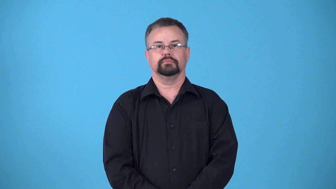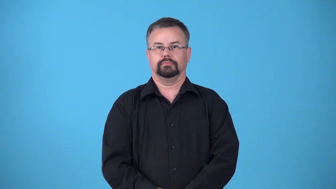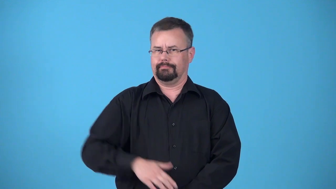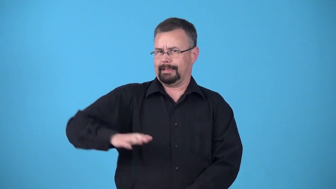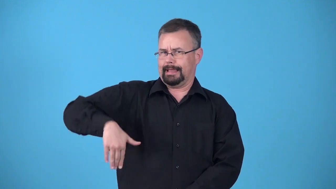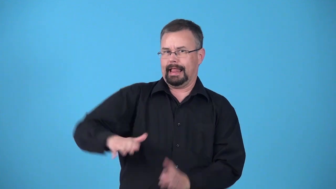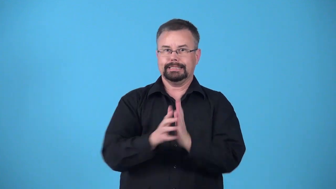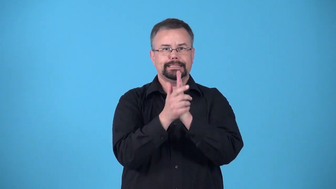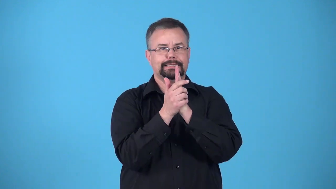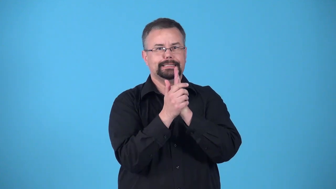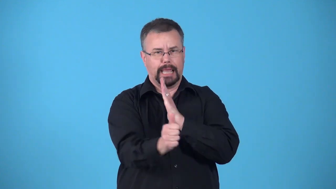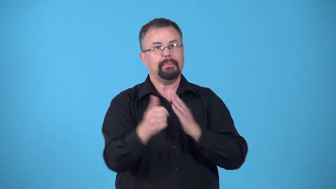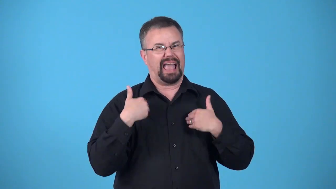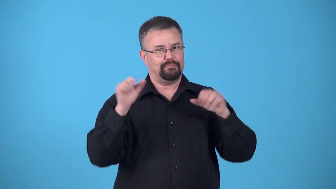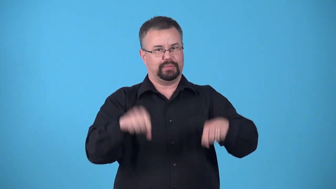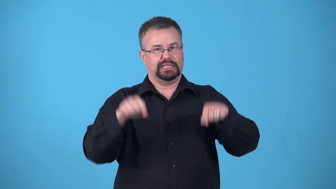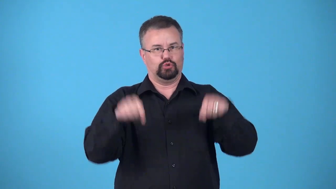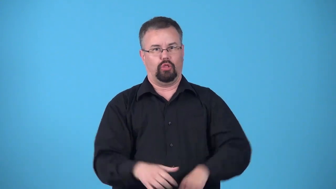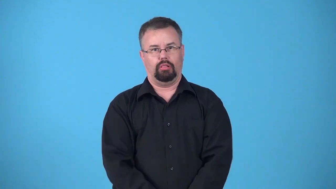rough around the edges